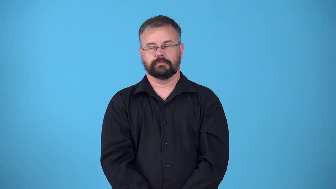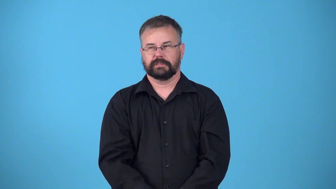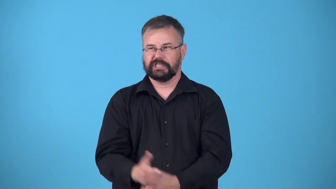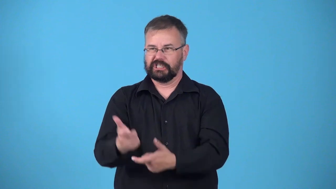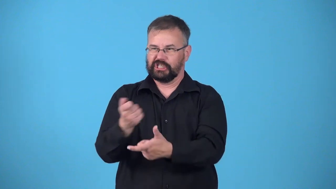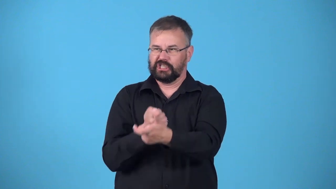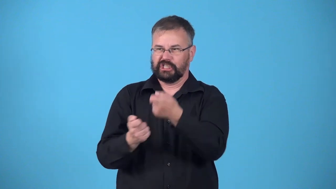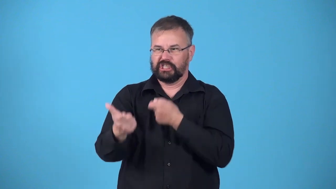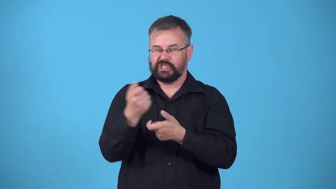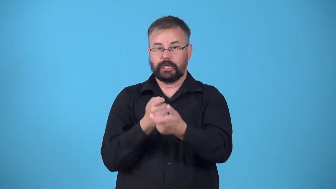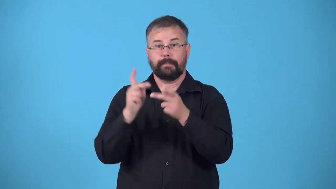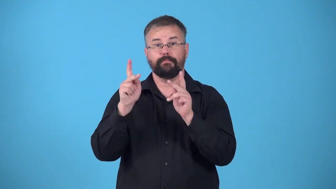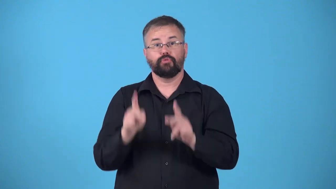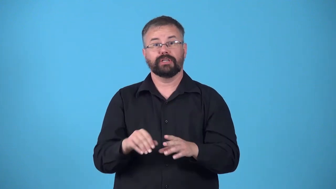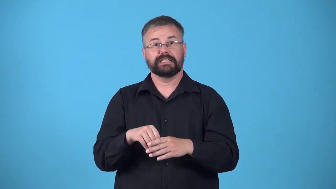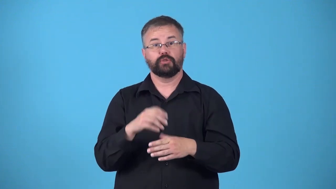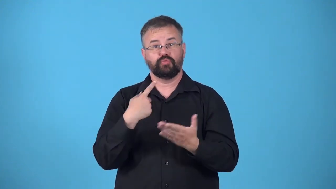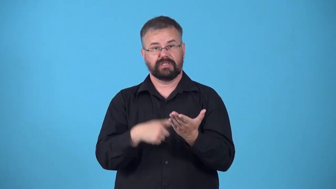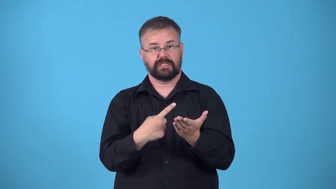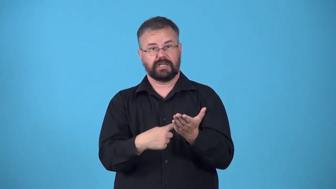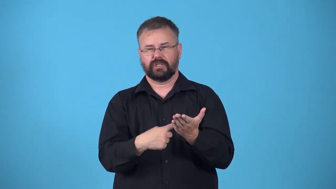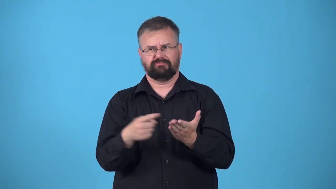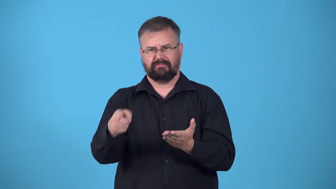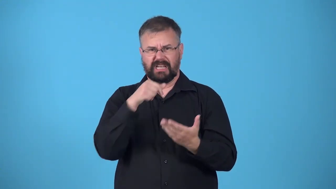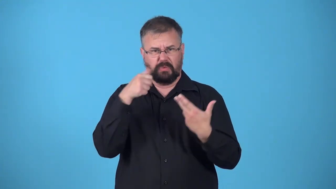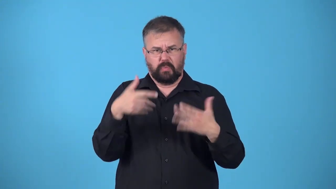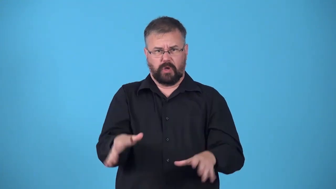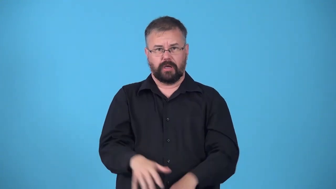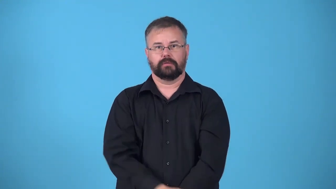drag in, drag into